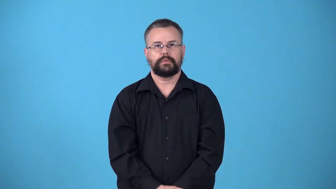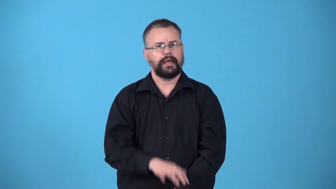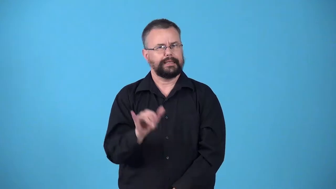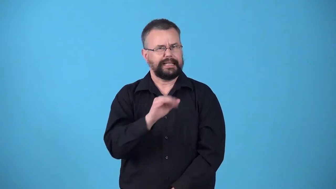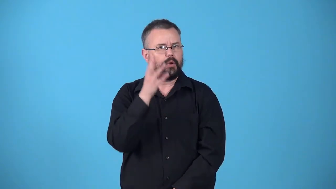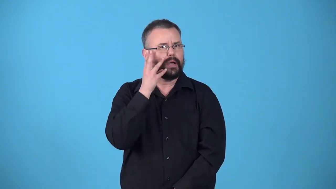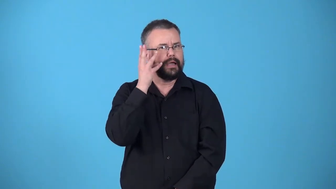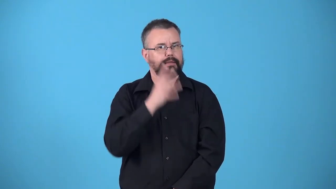winy,winelike